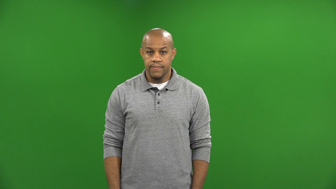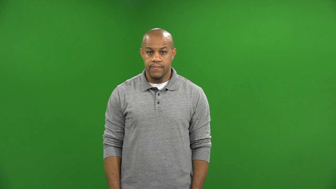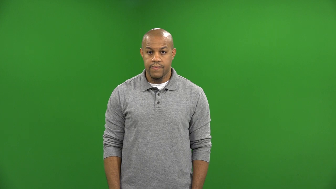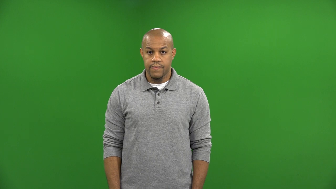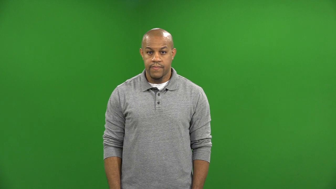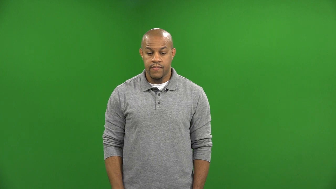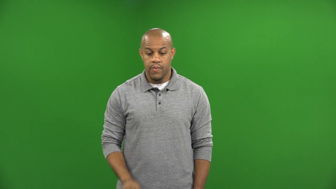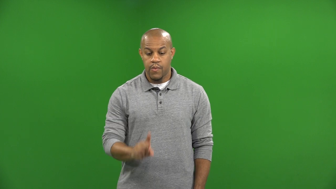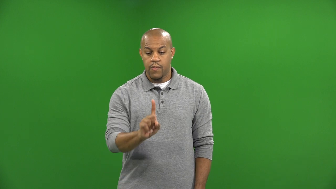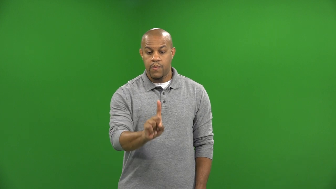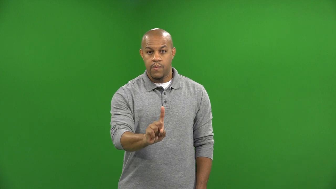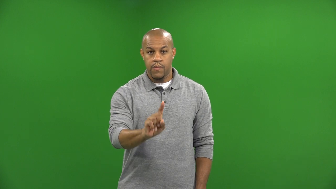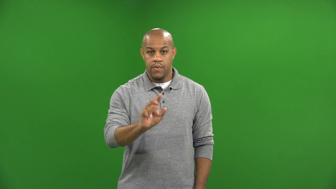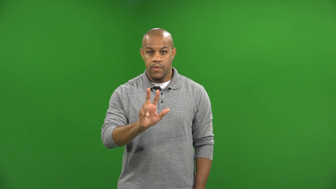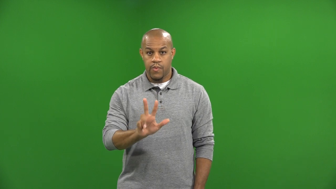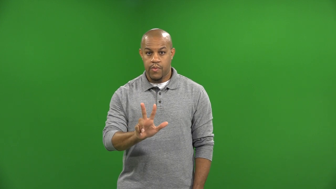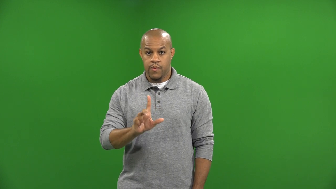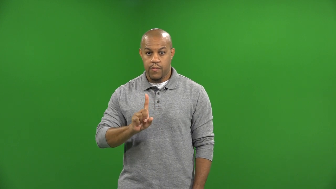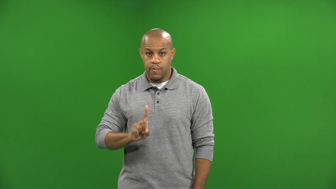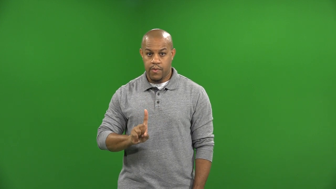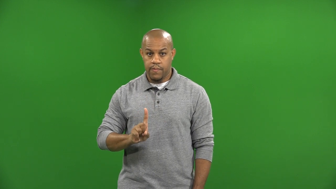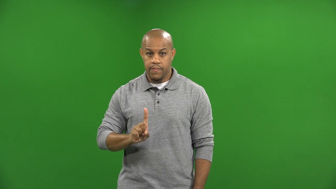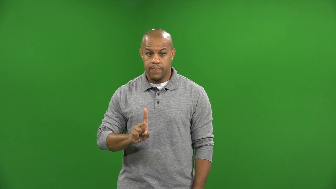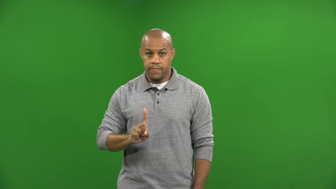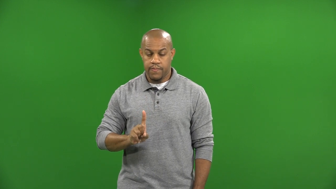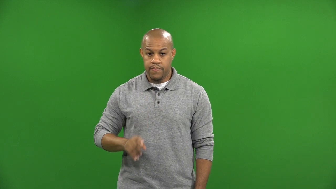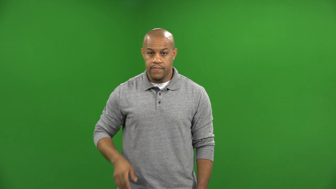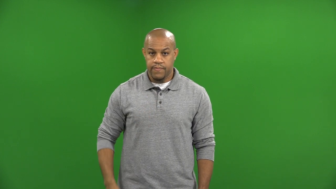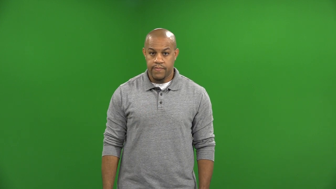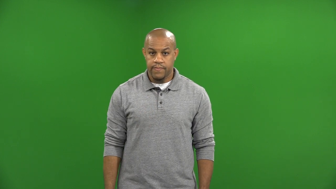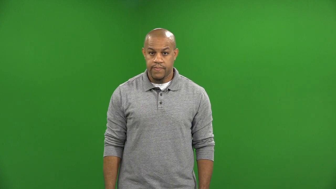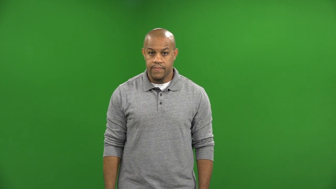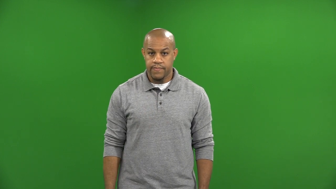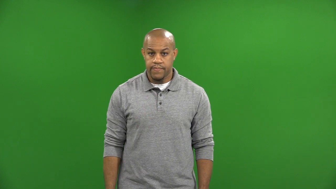One three one zone